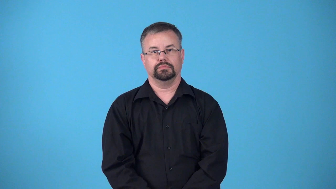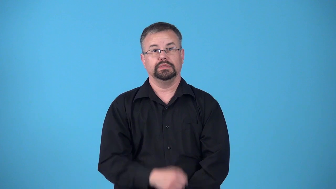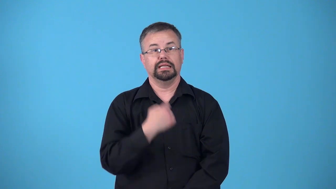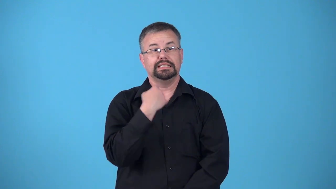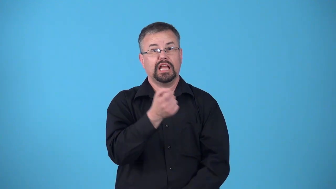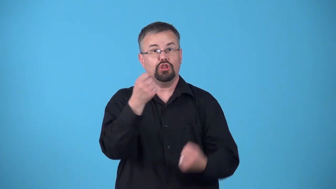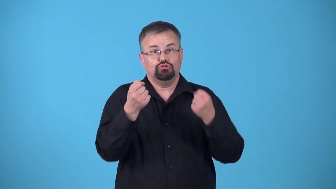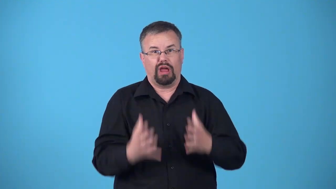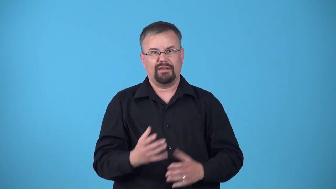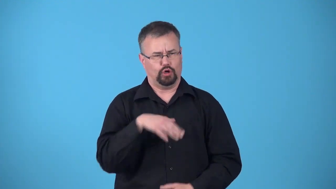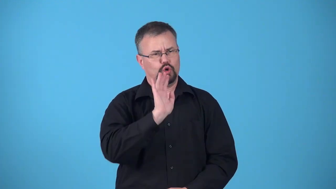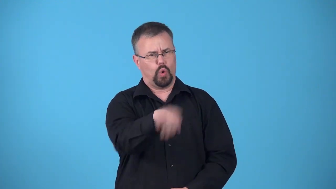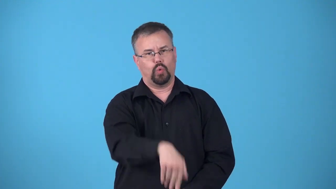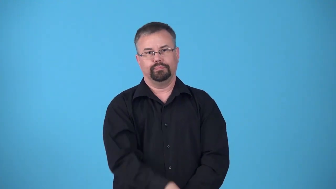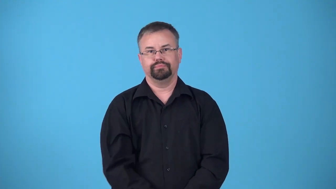home, james